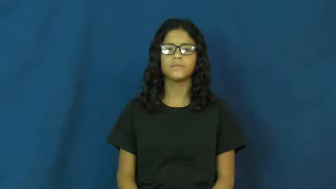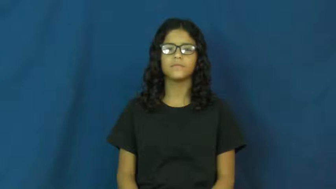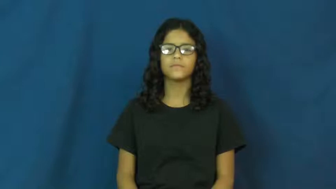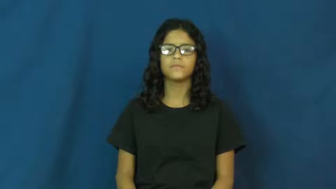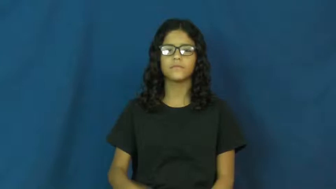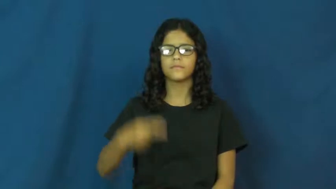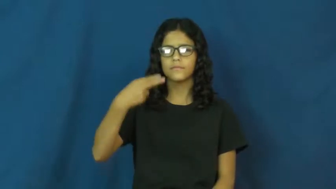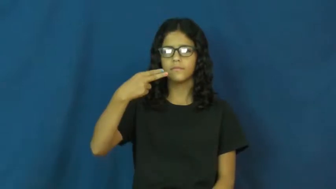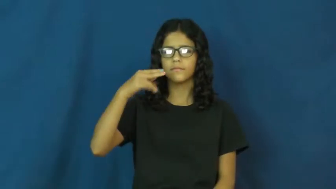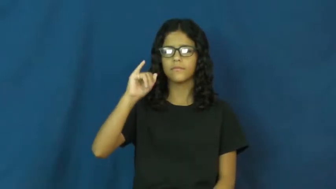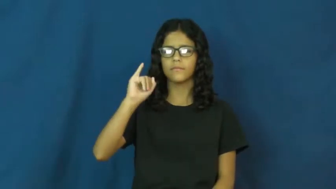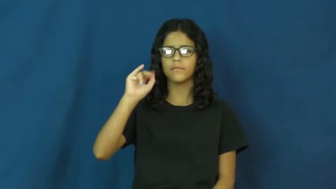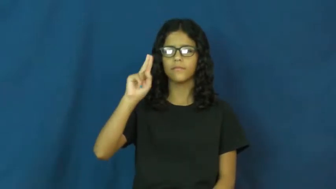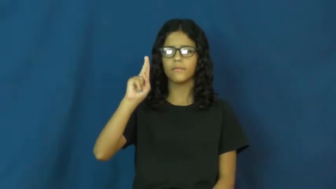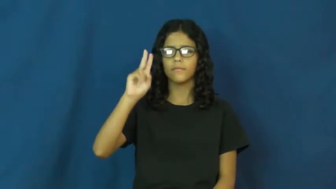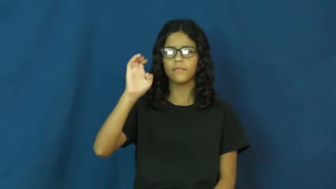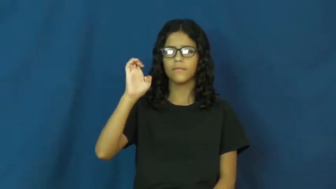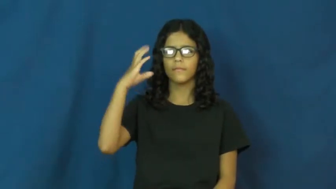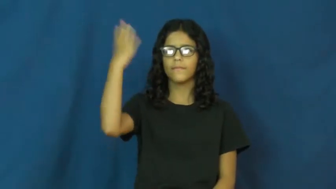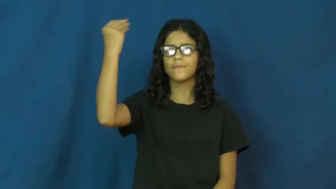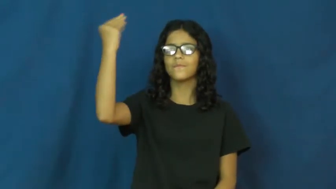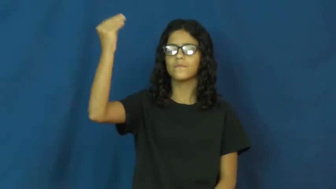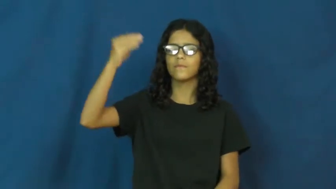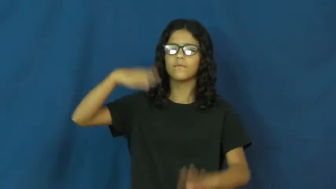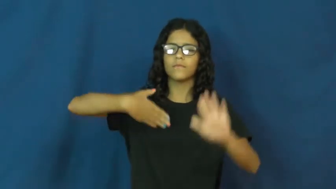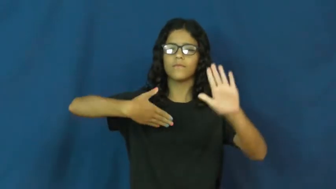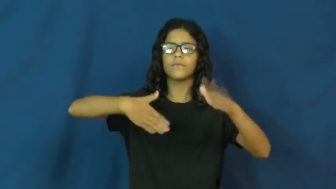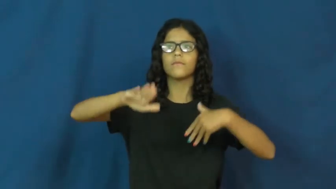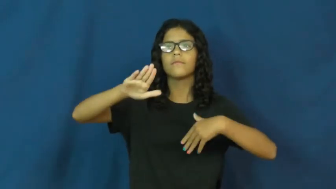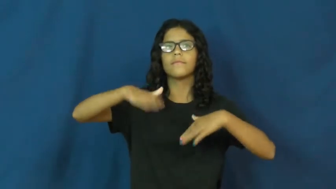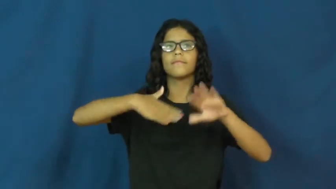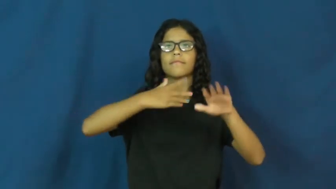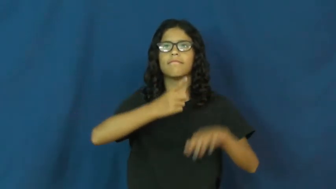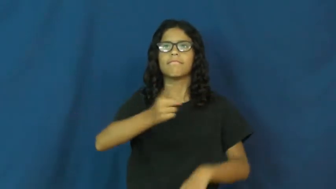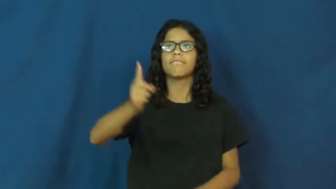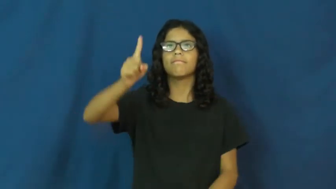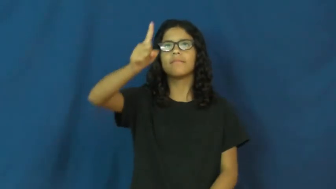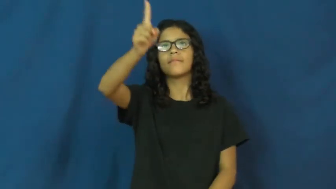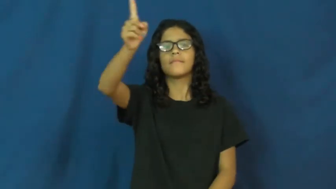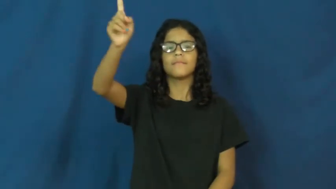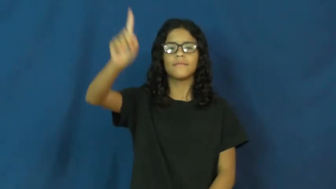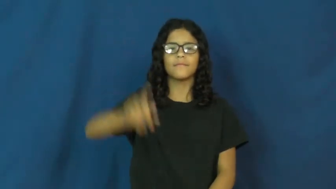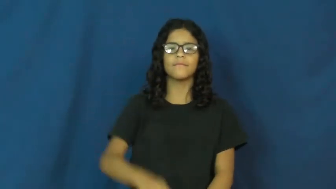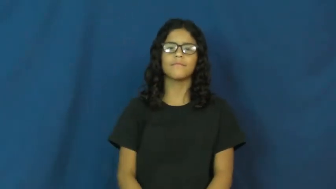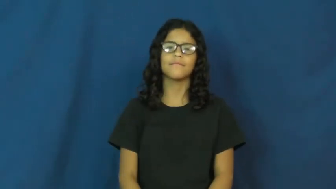hike-walk